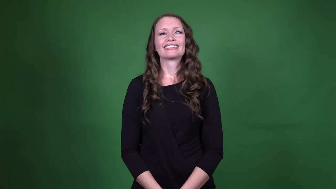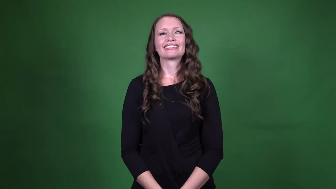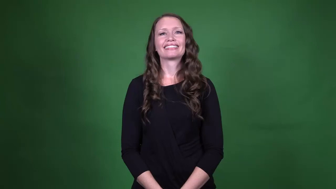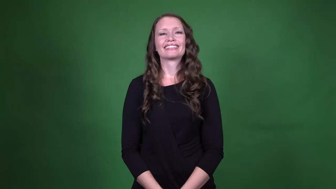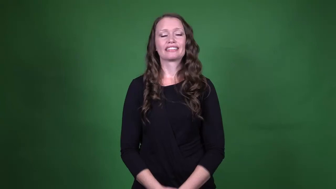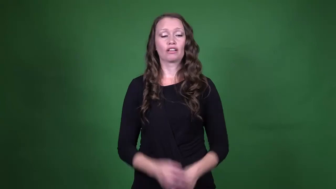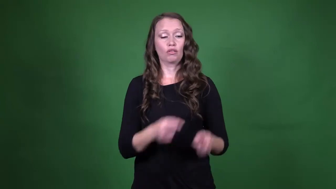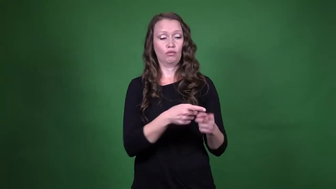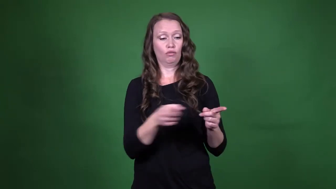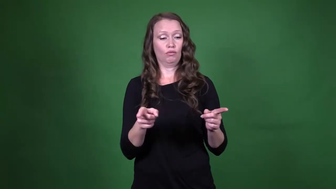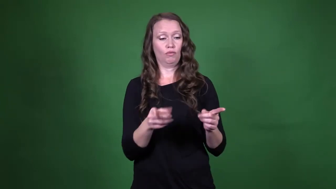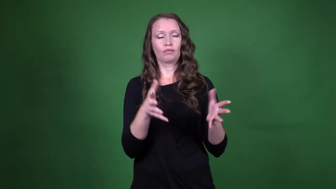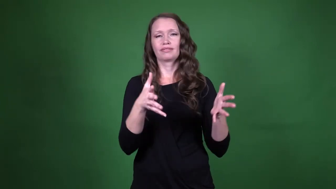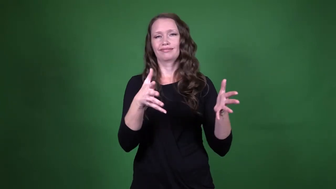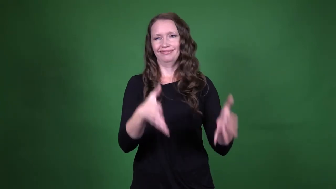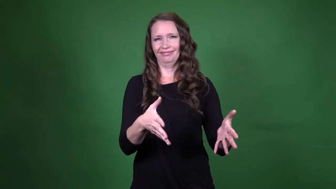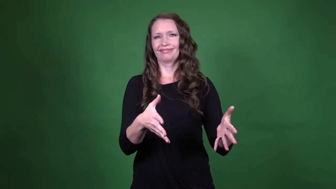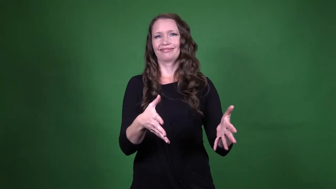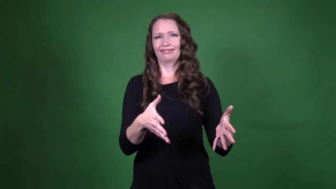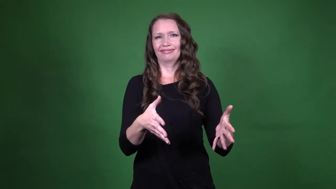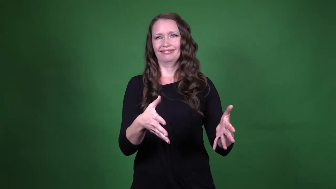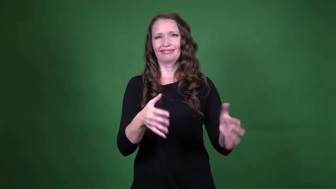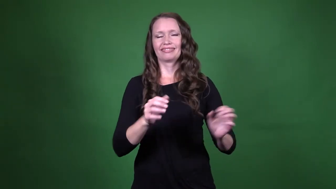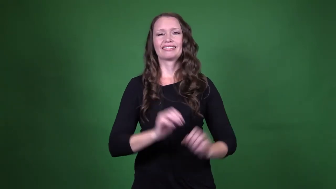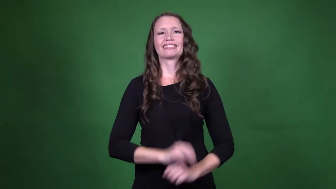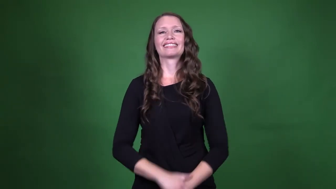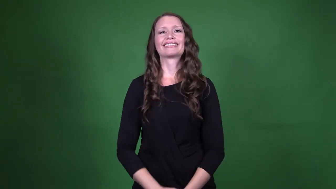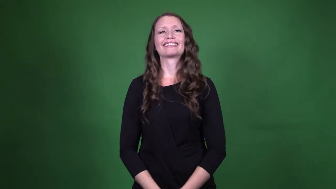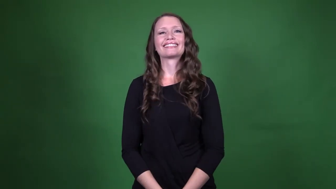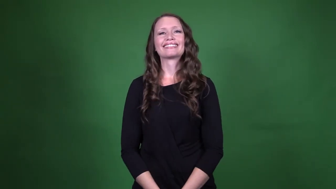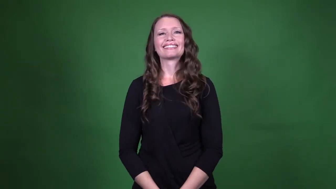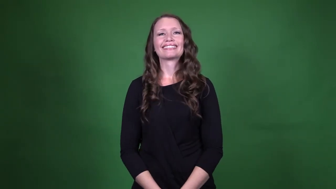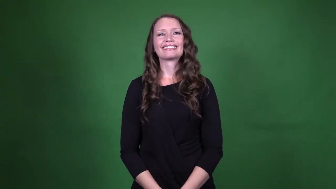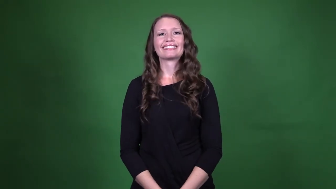those left